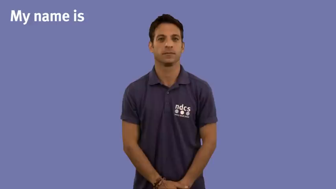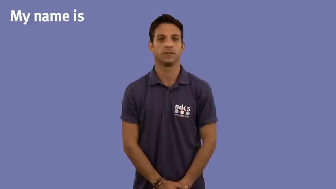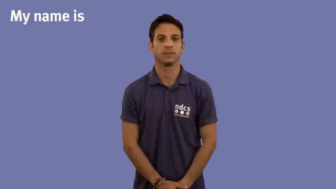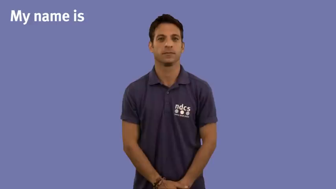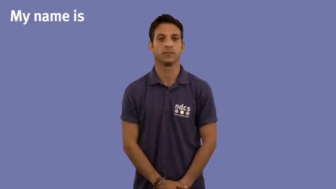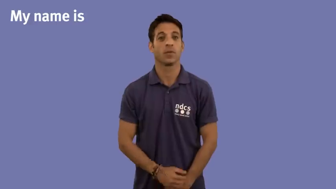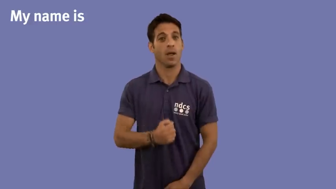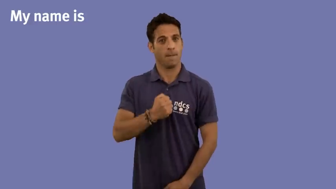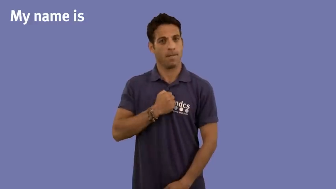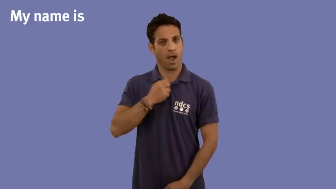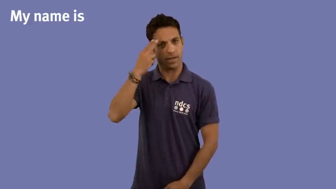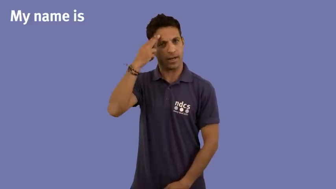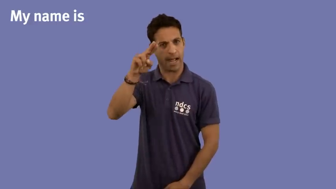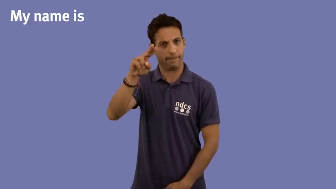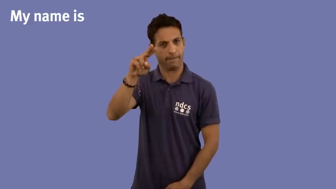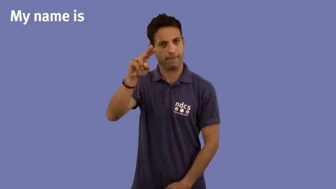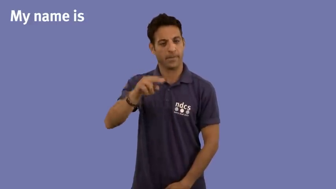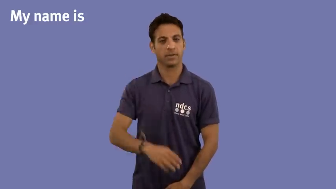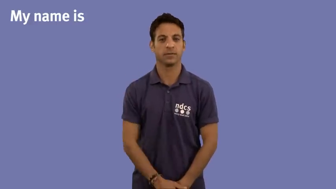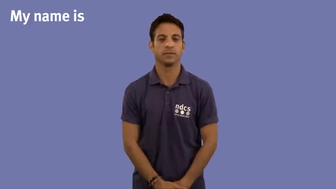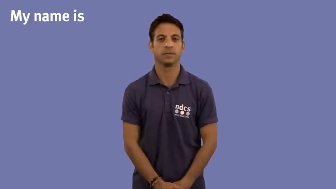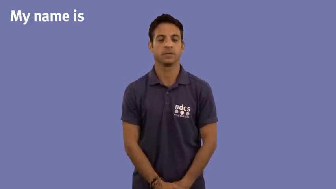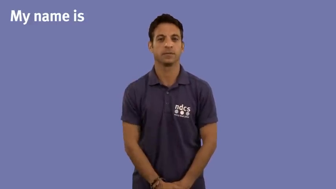My name is